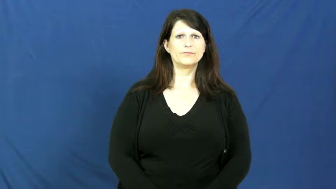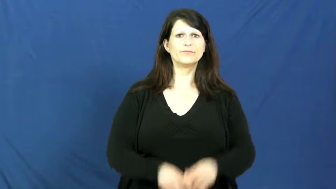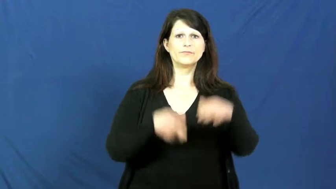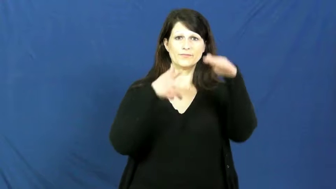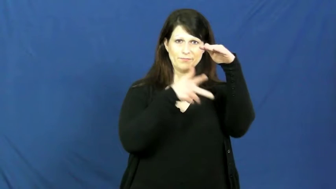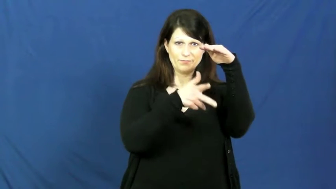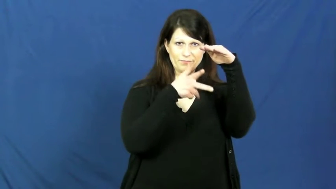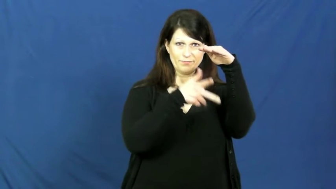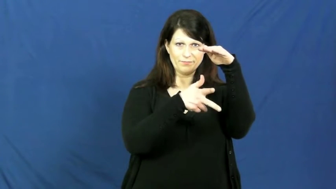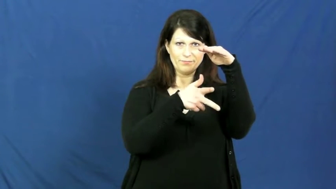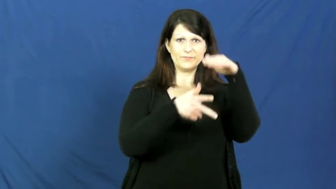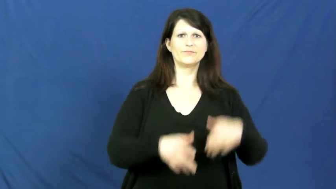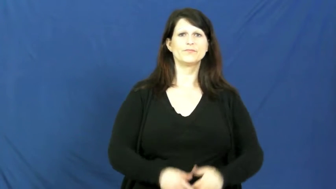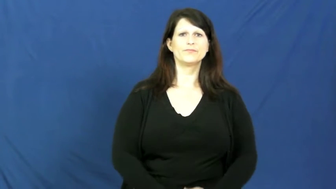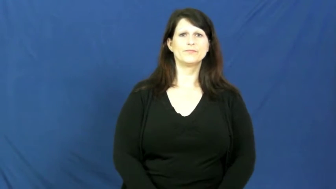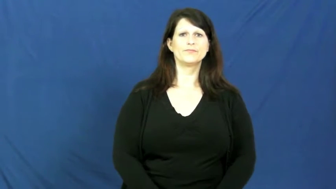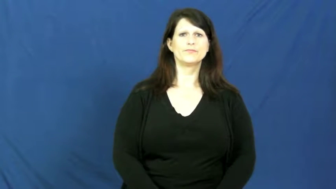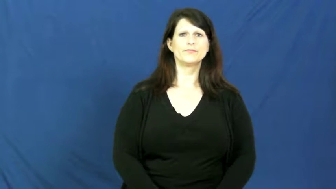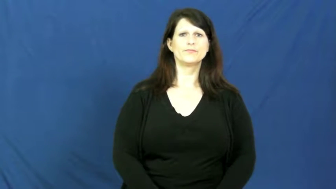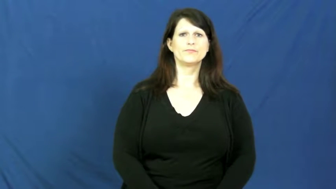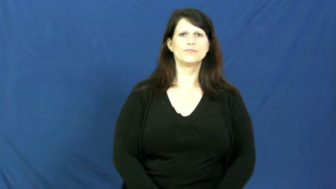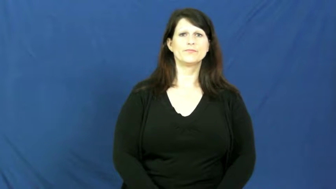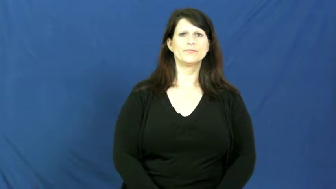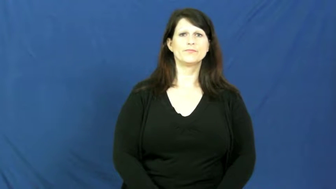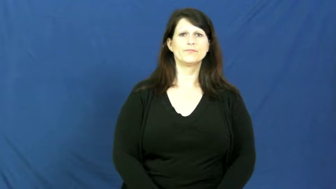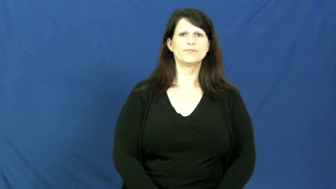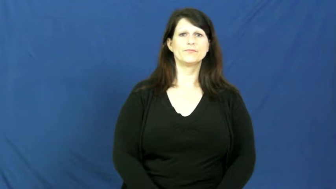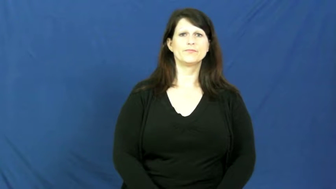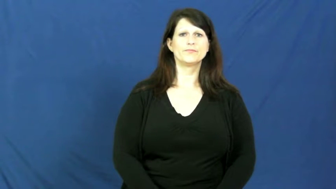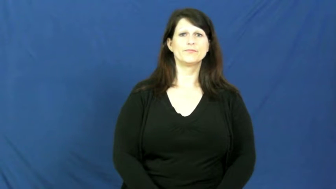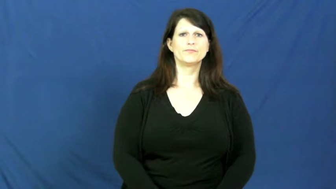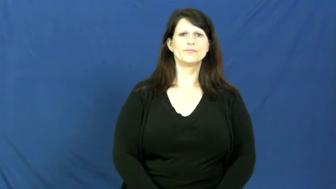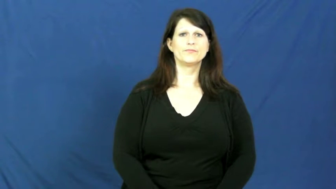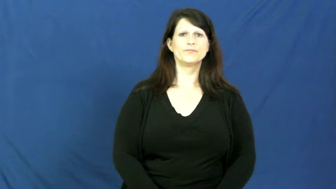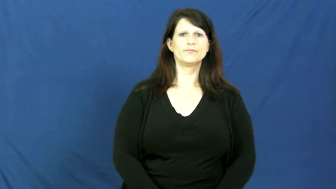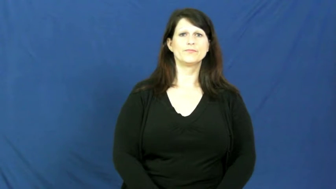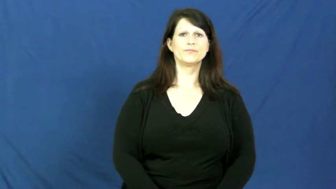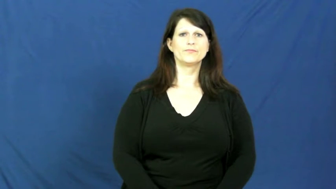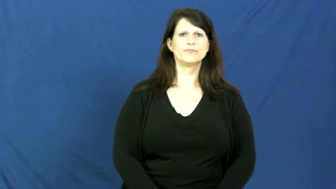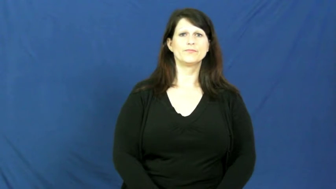carport